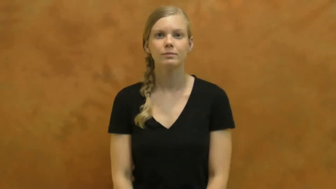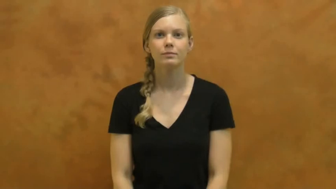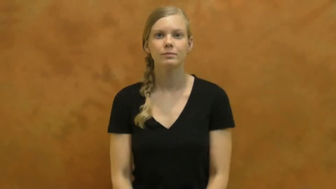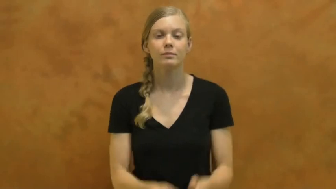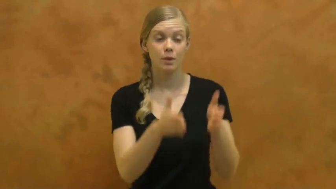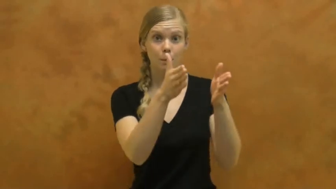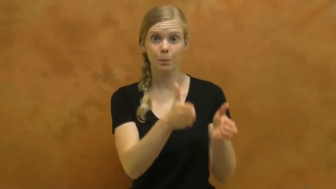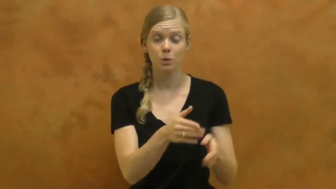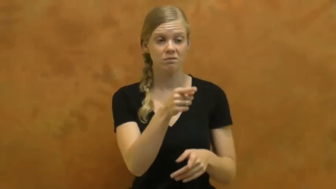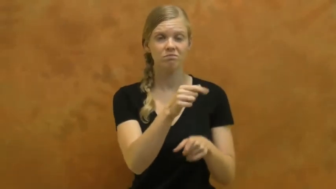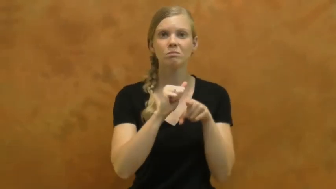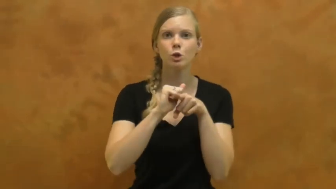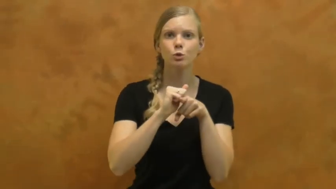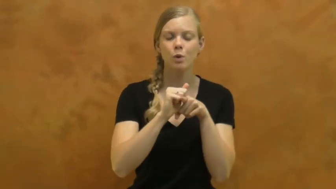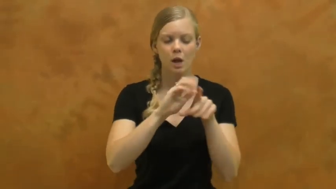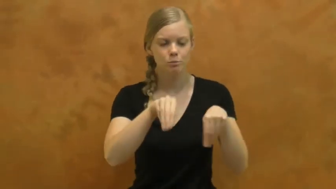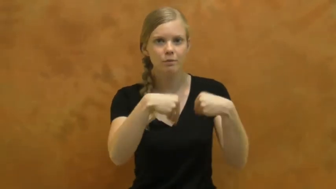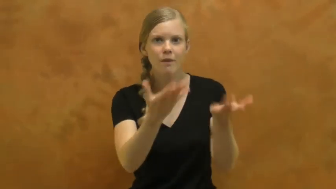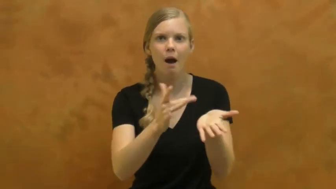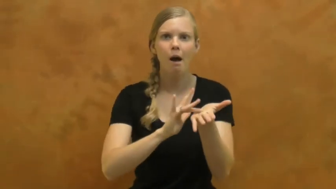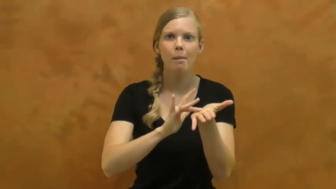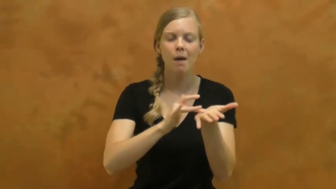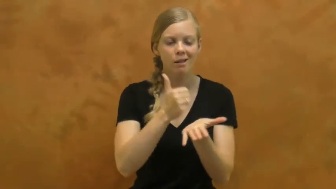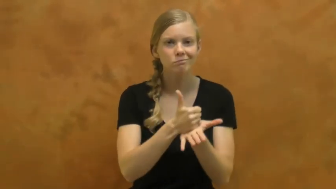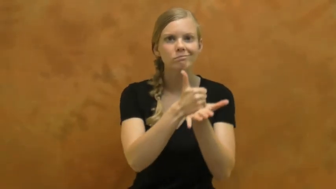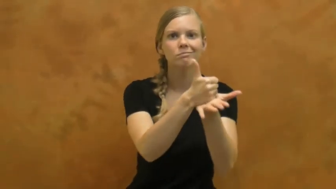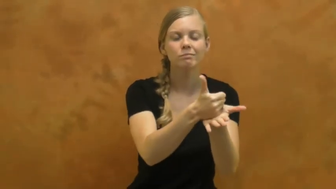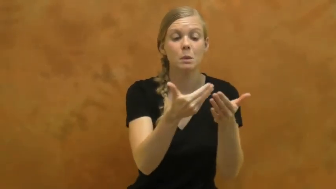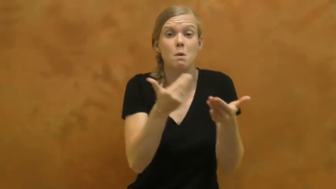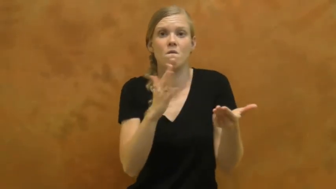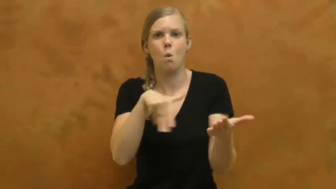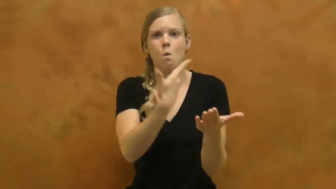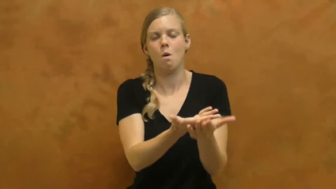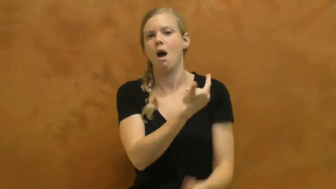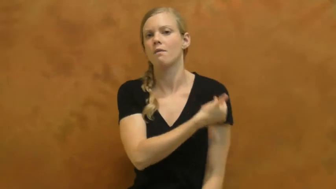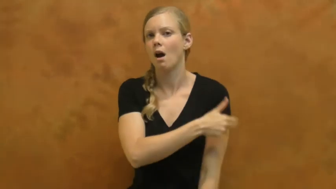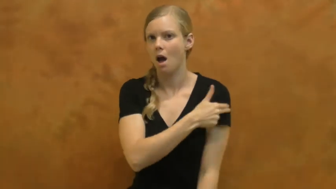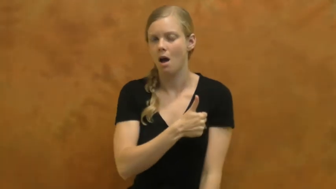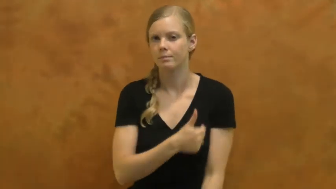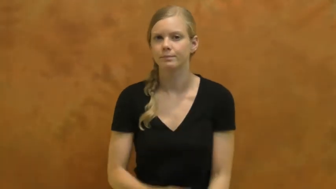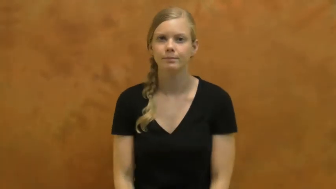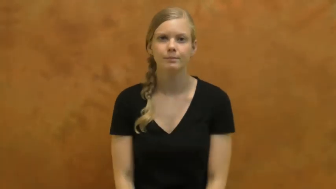ambulance attendant or paramedic